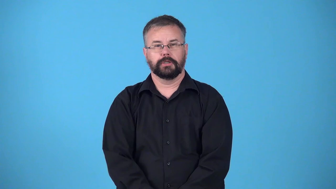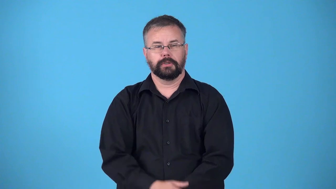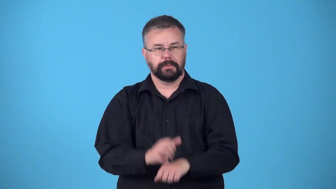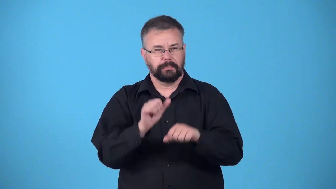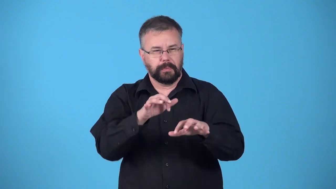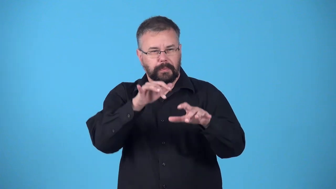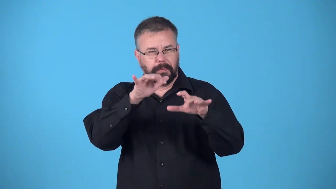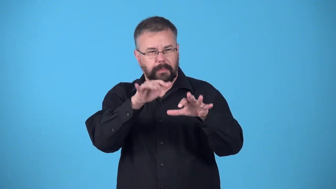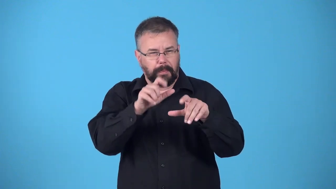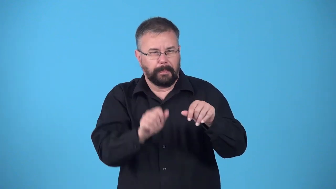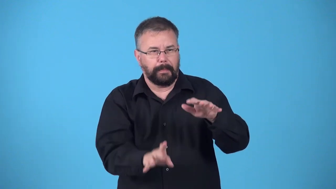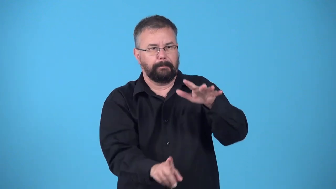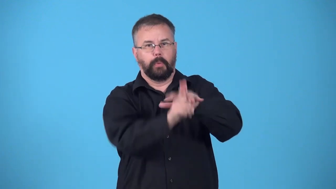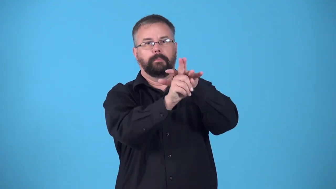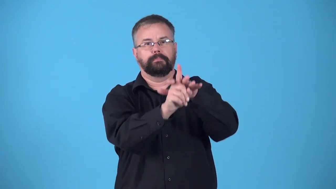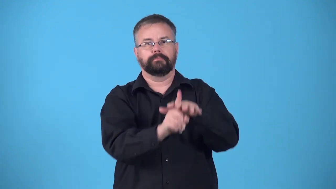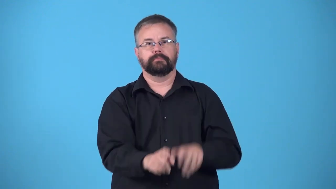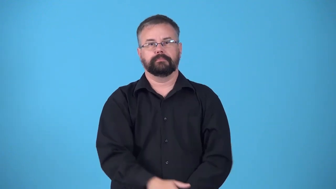conjure up